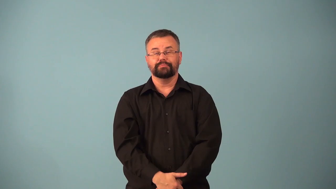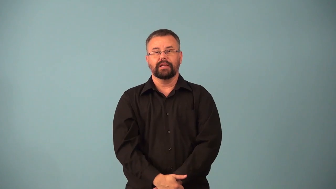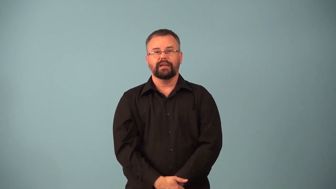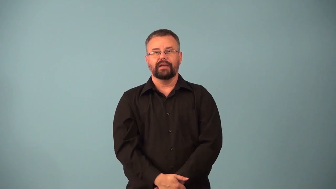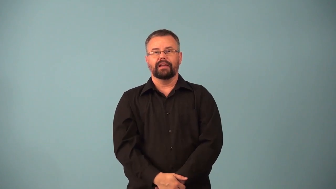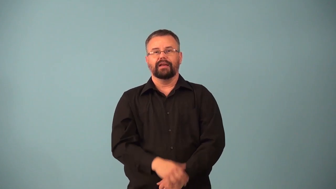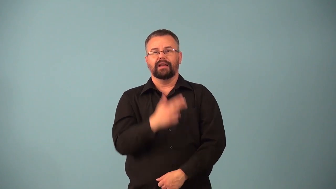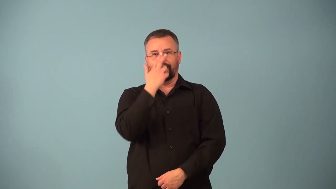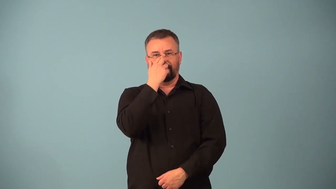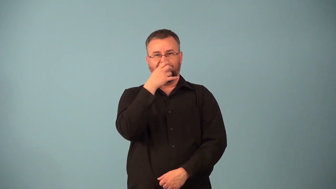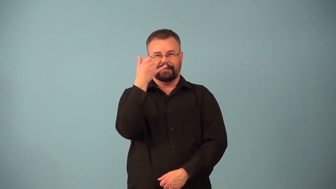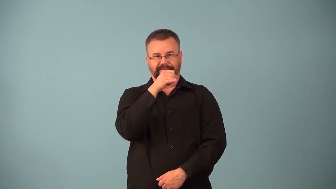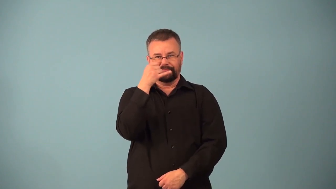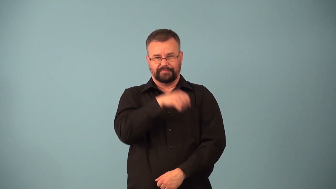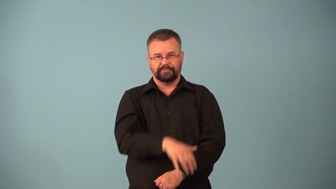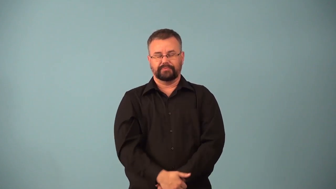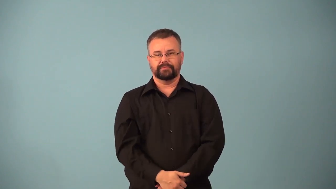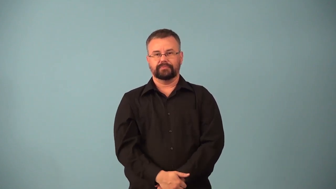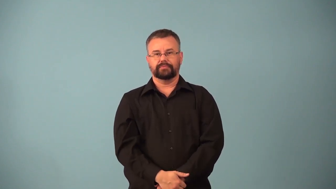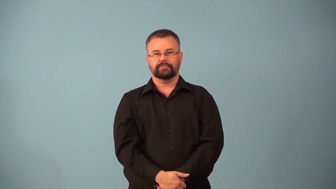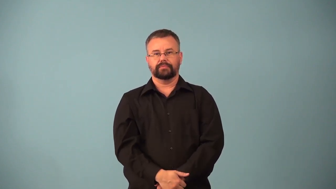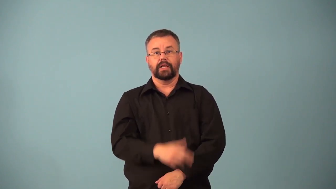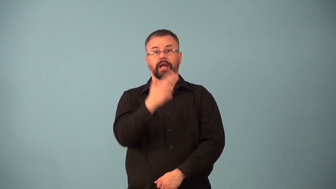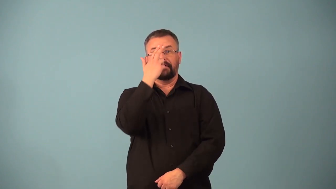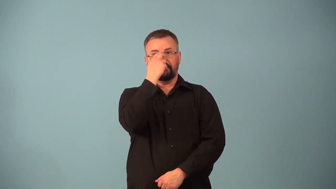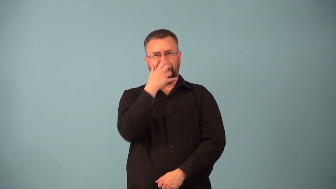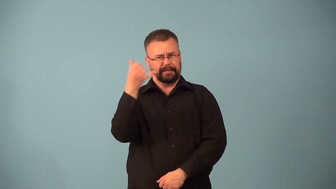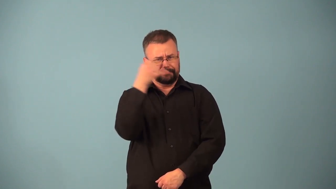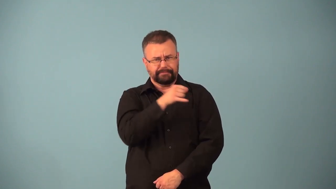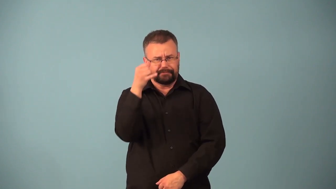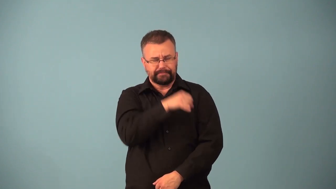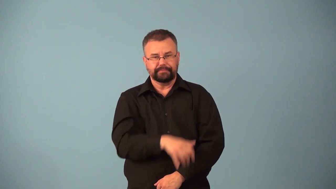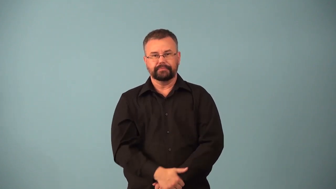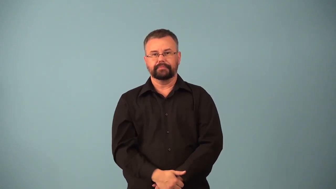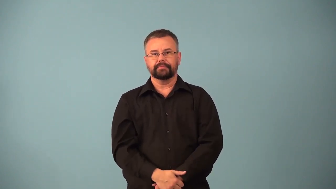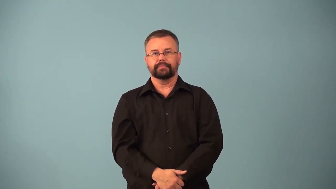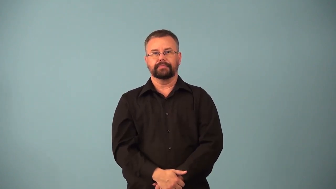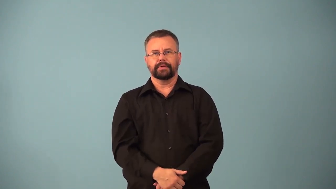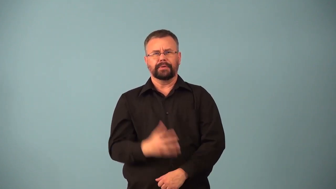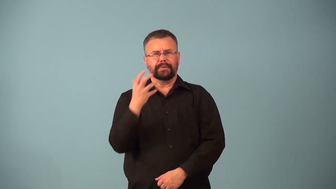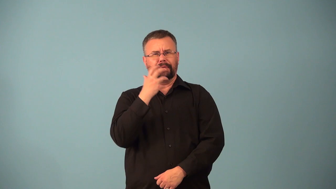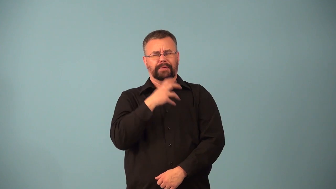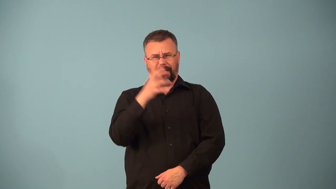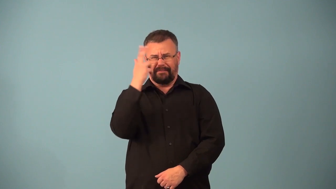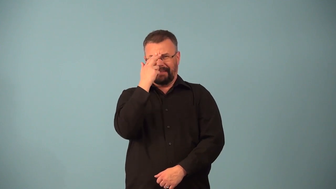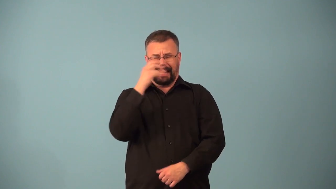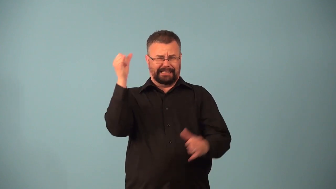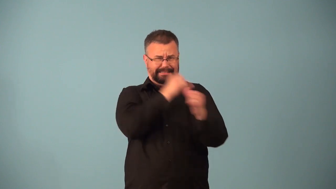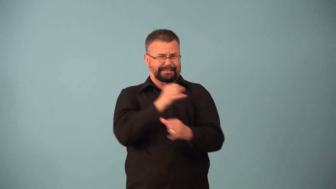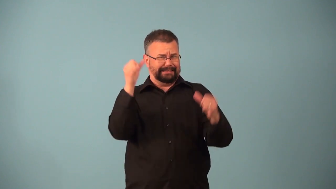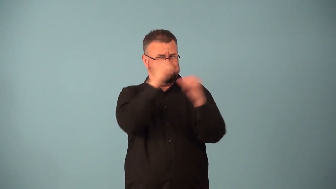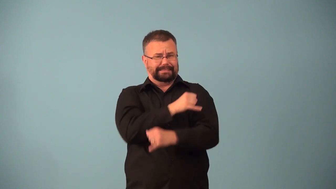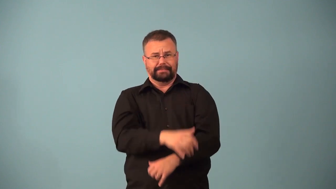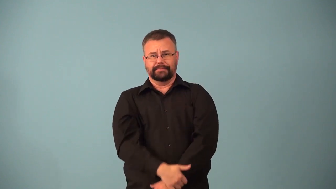campy, campier, campiest